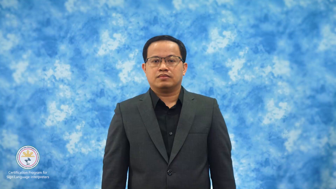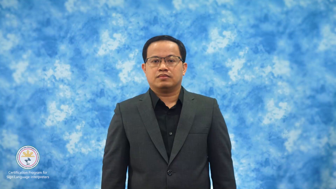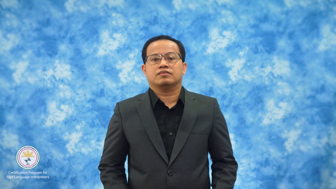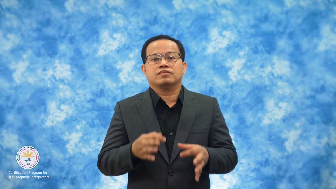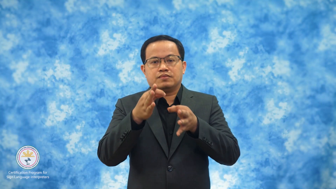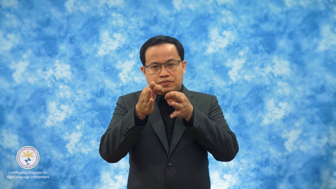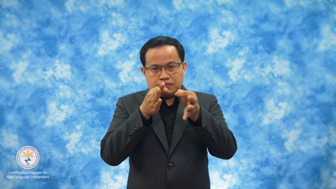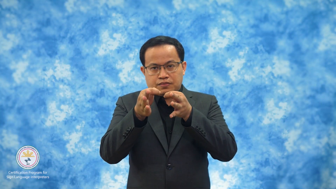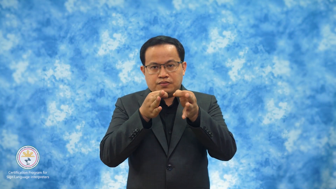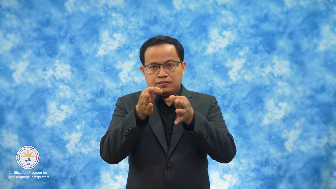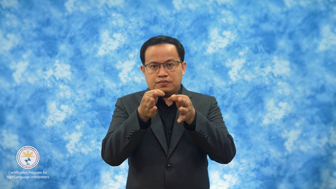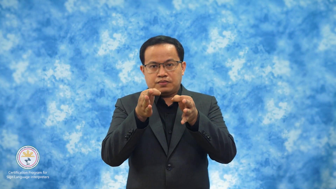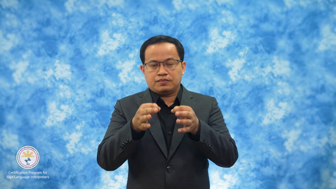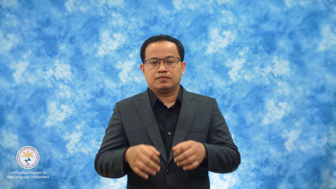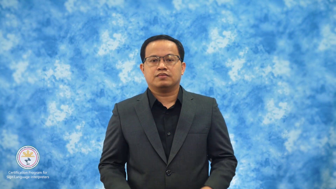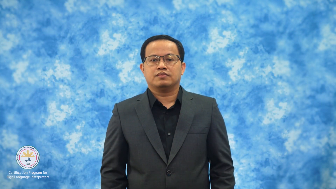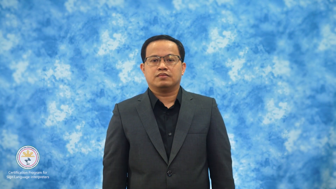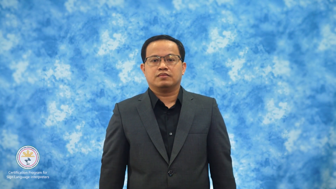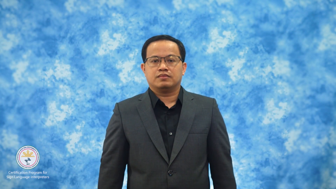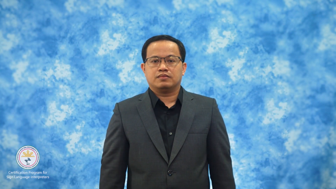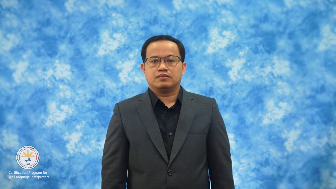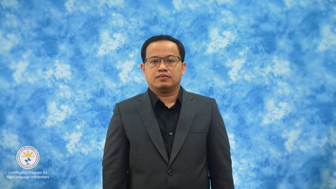Discuss